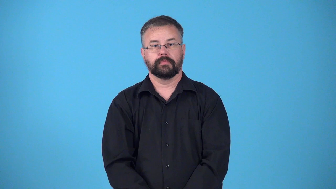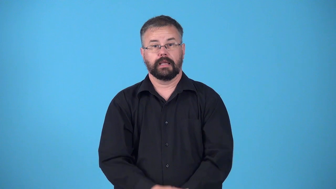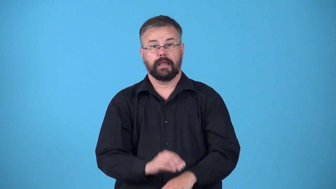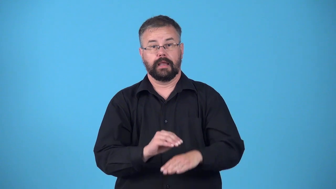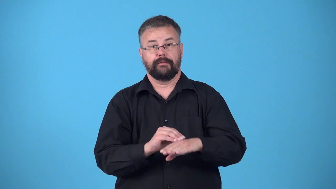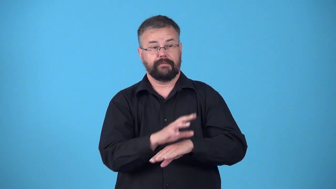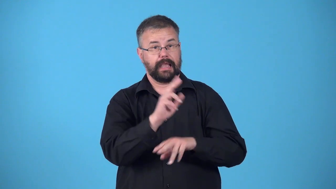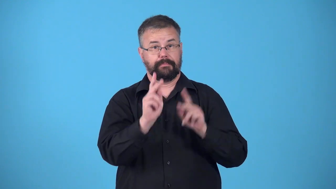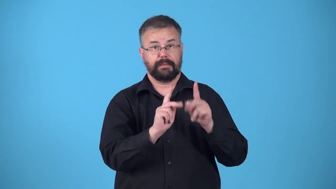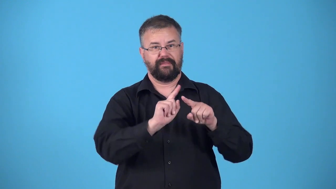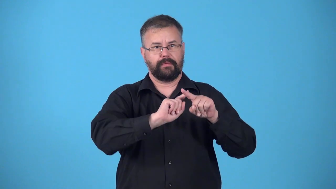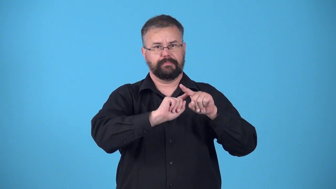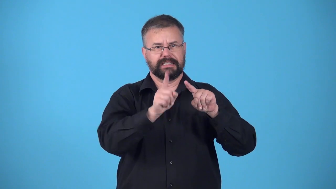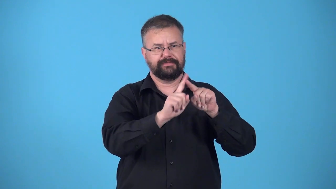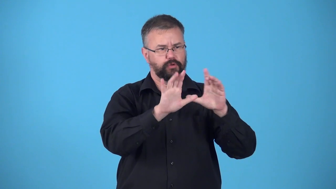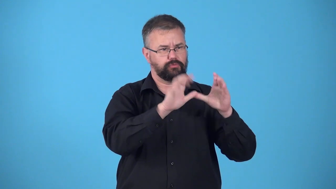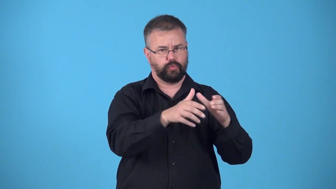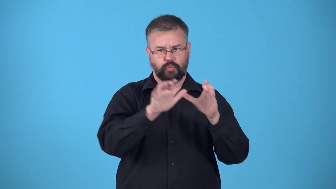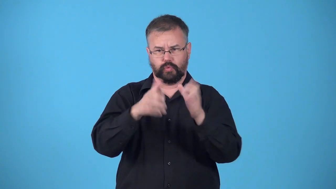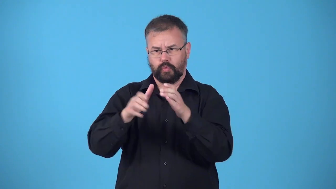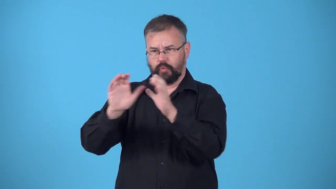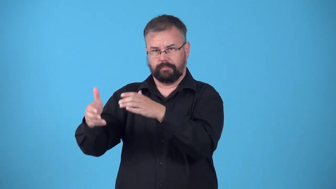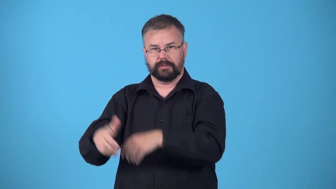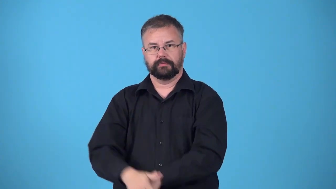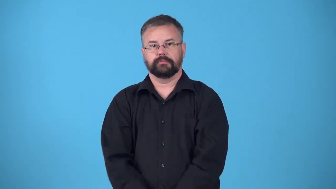cut across